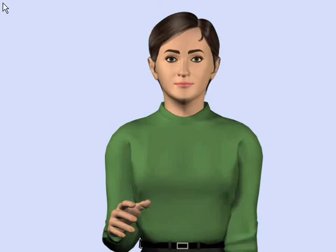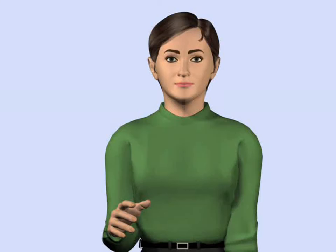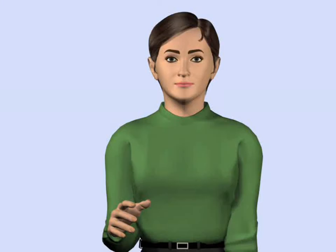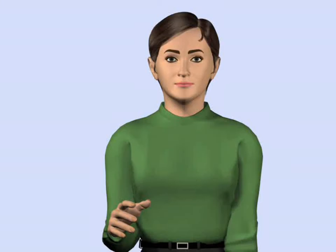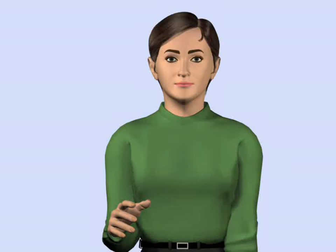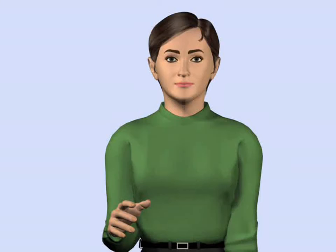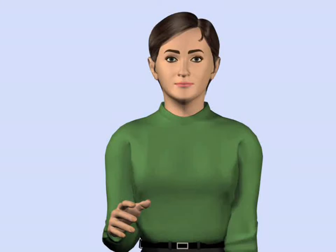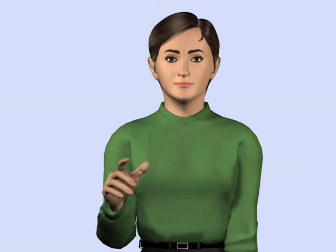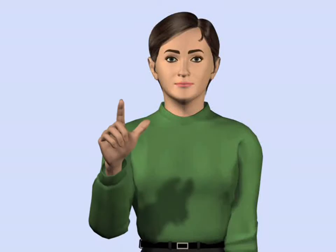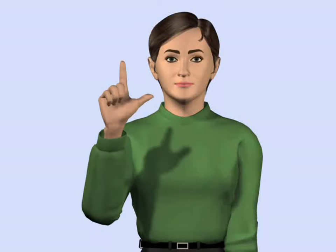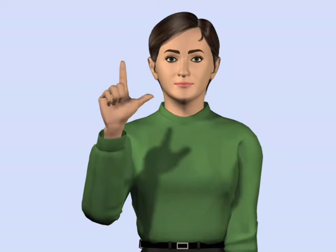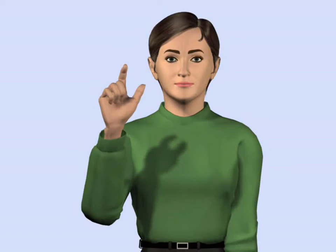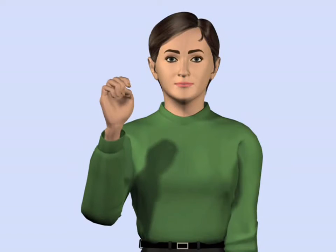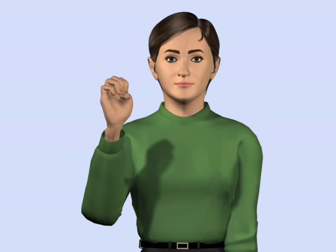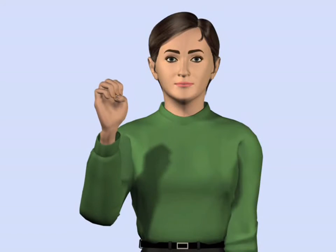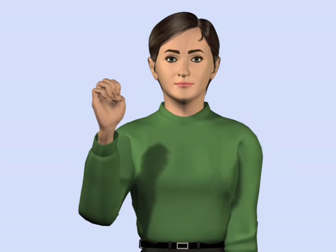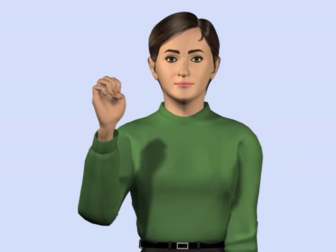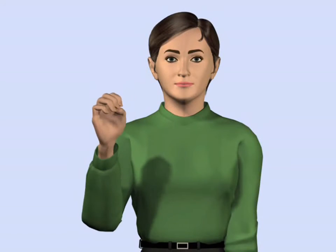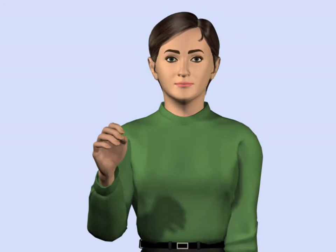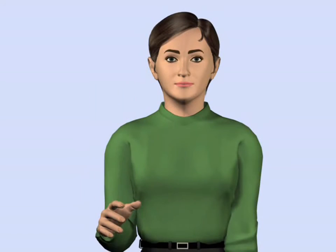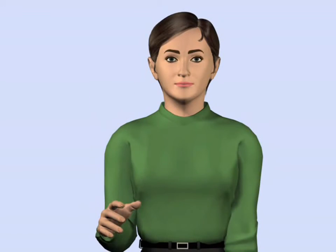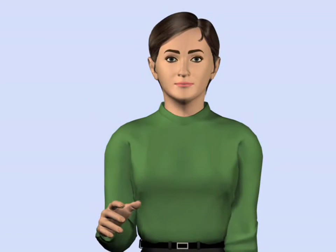Lee